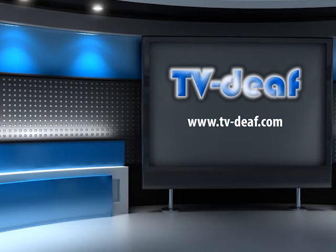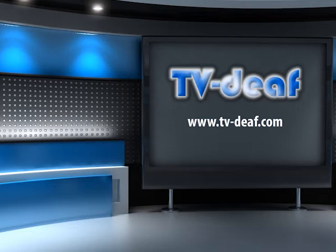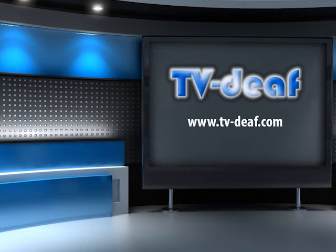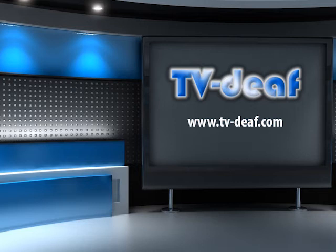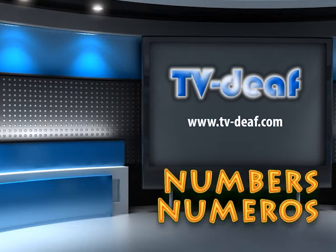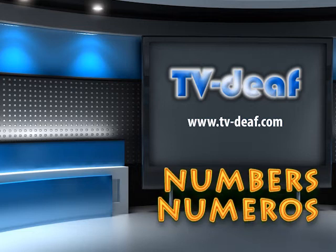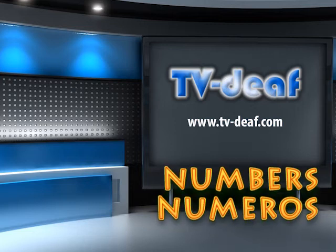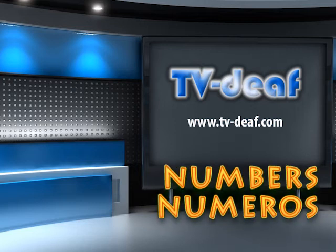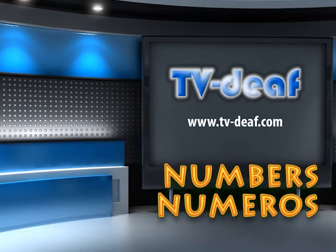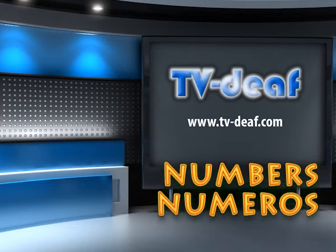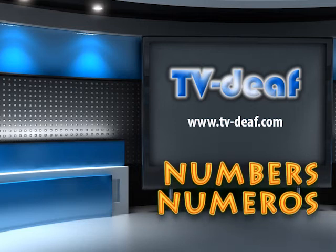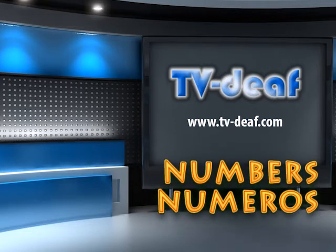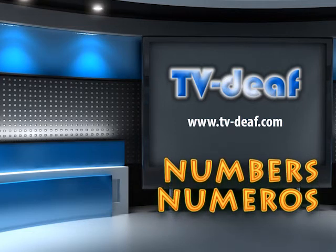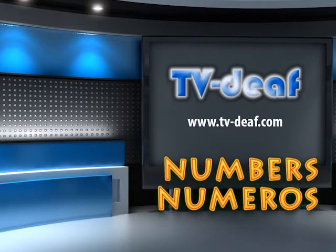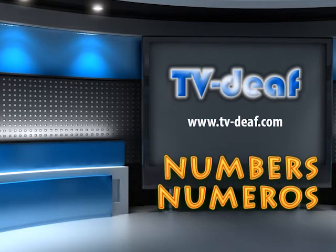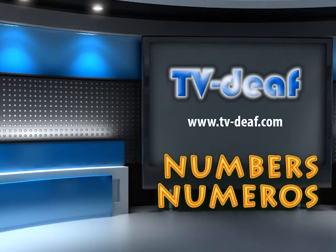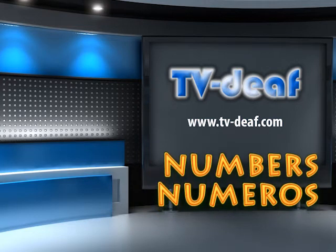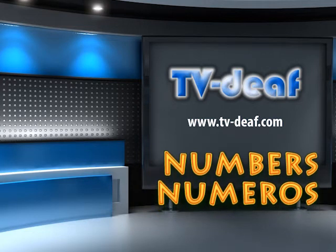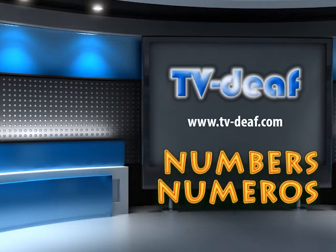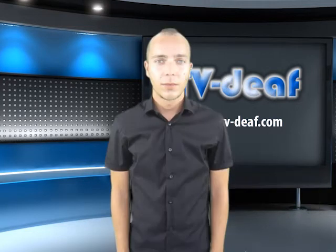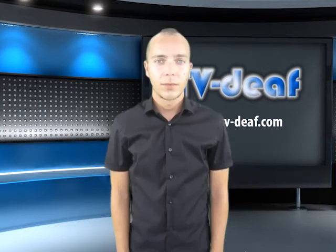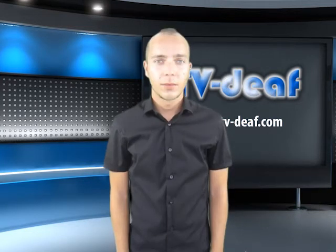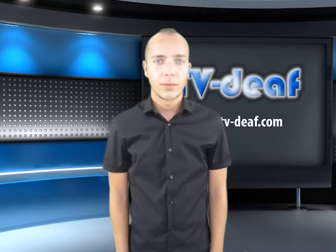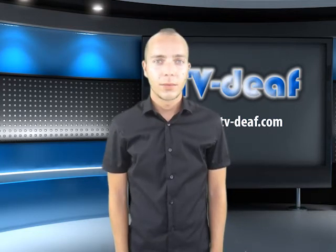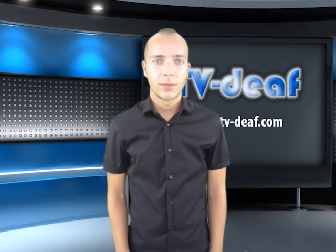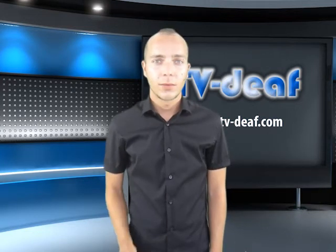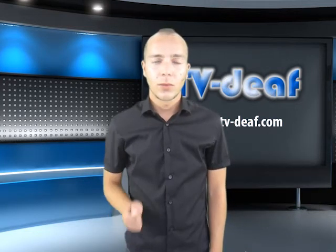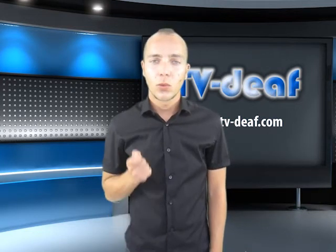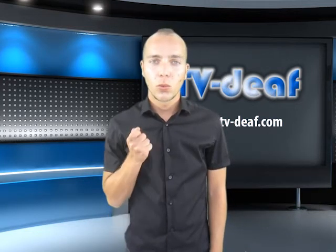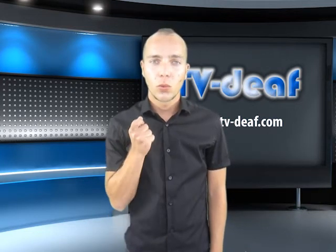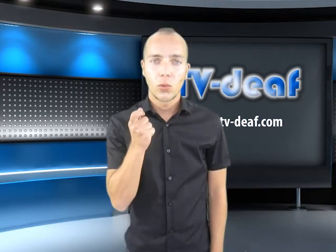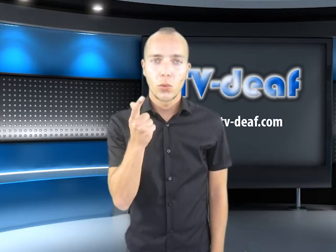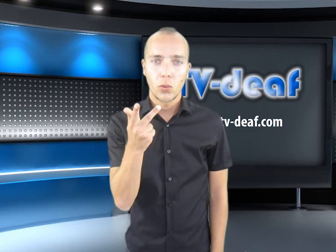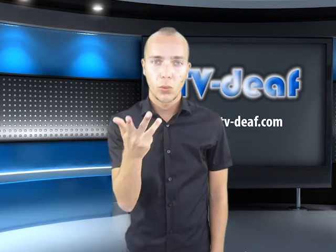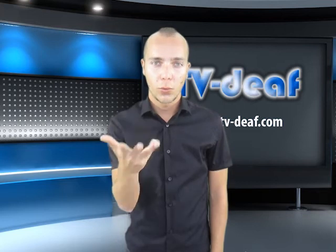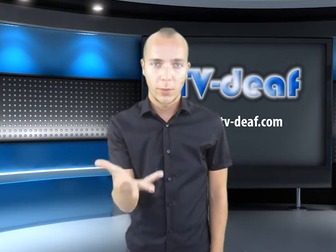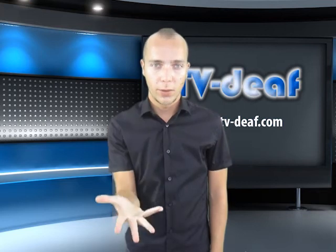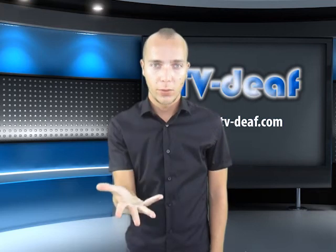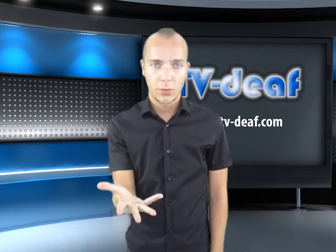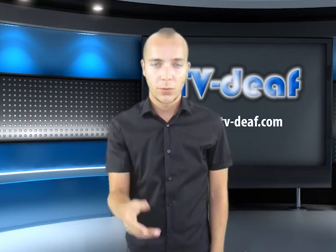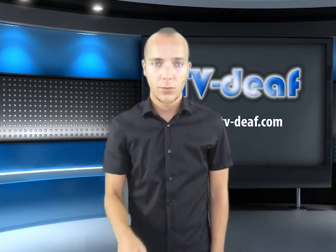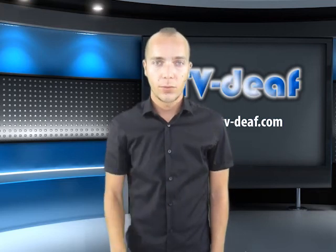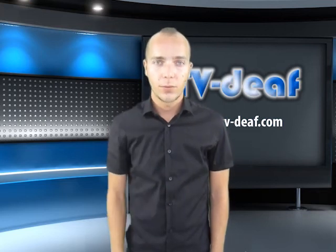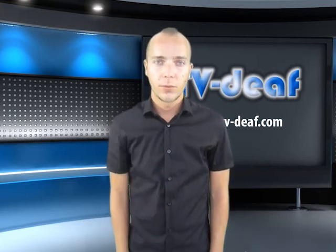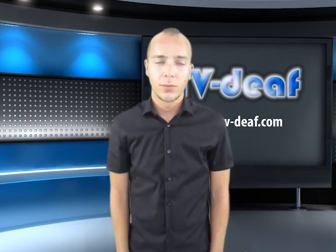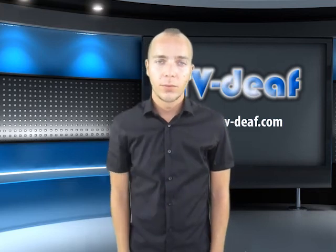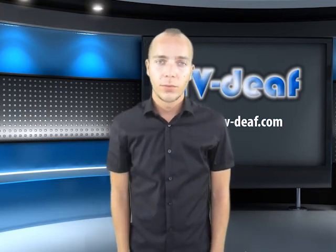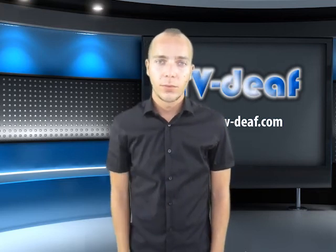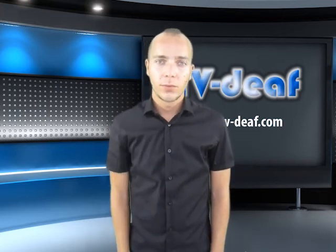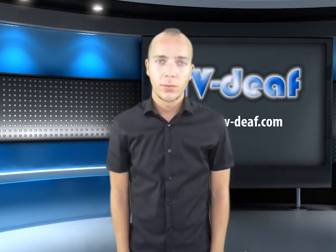NUMBERS